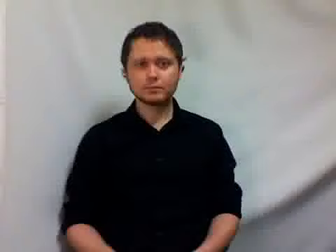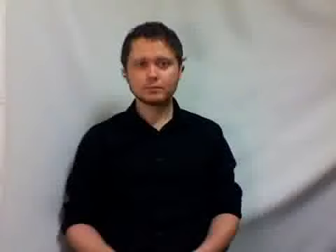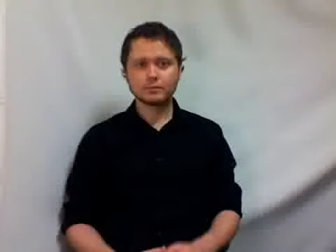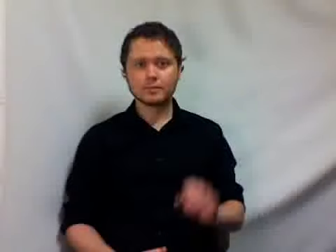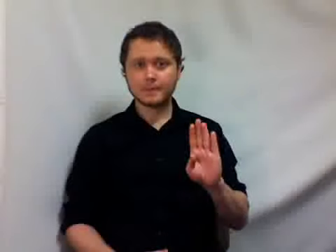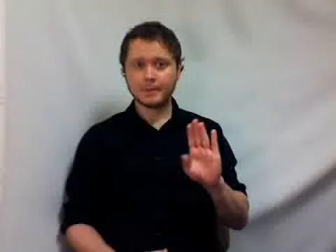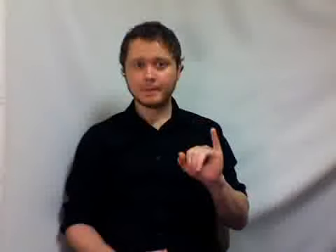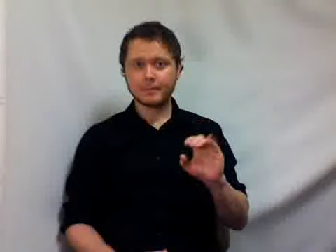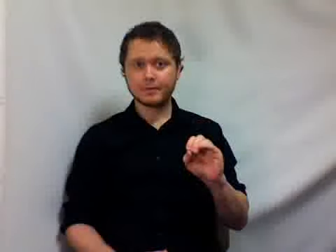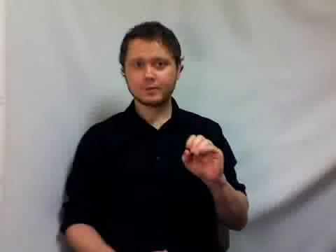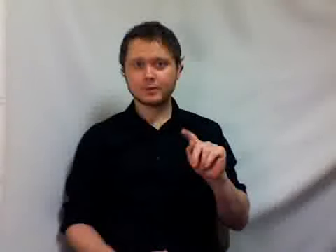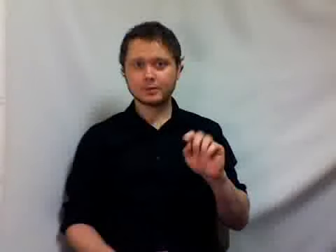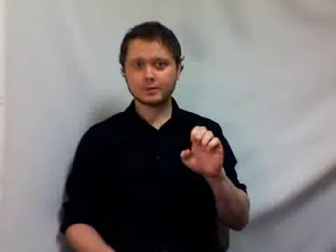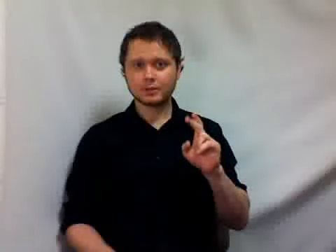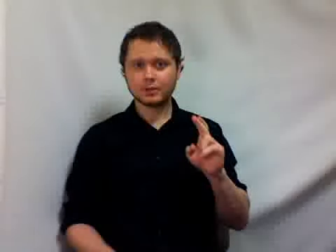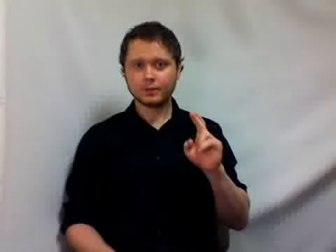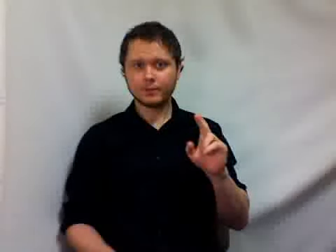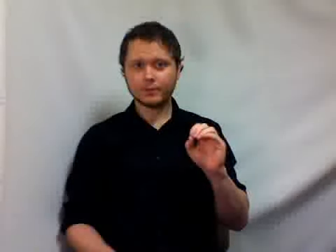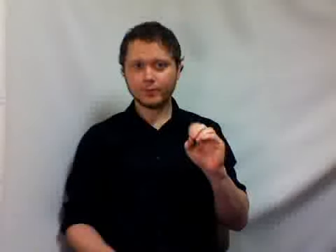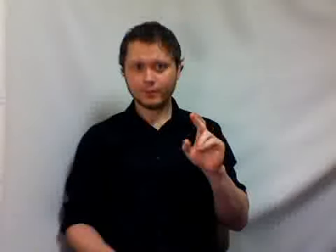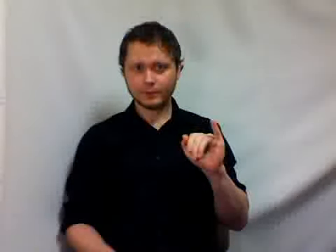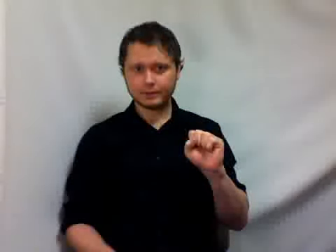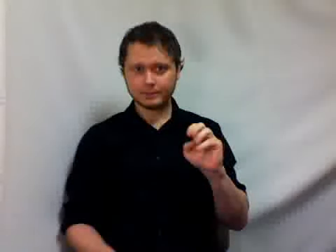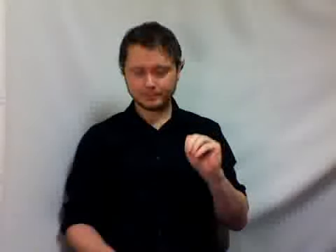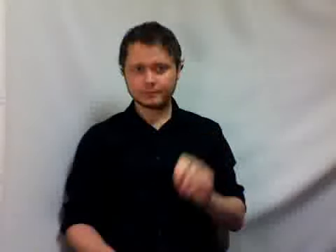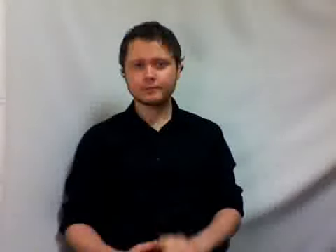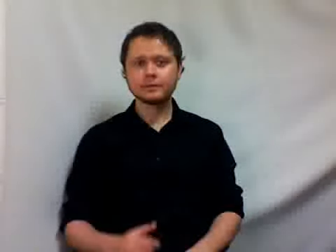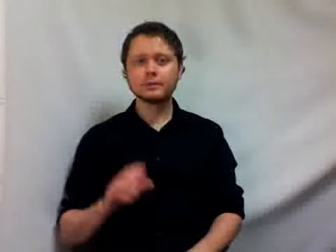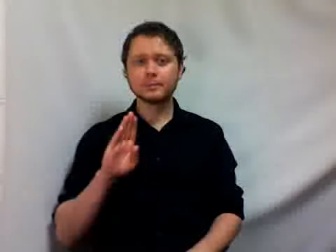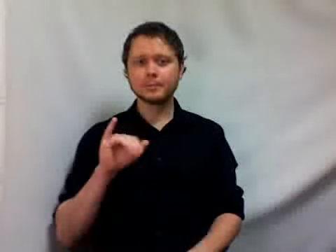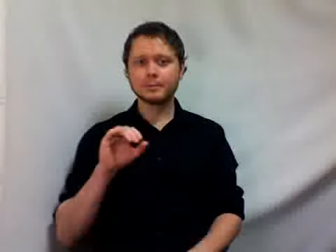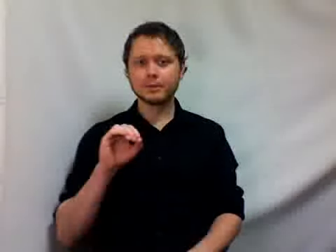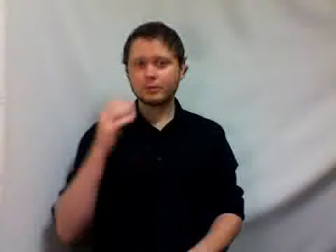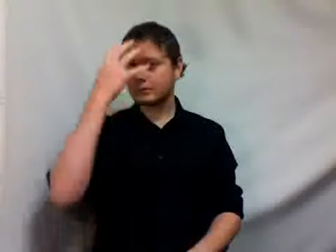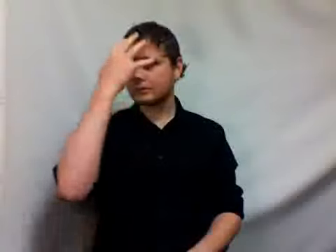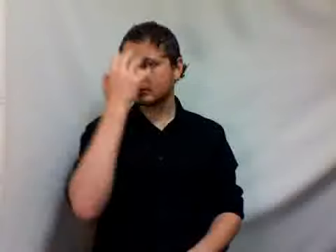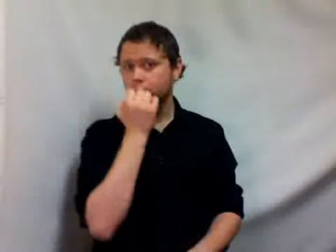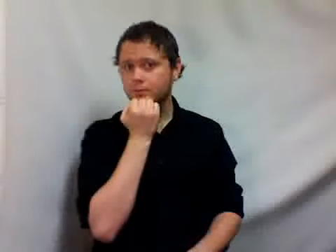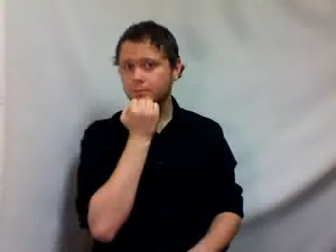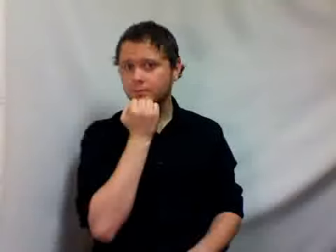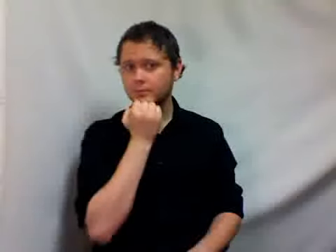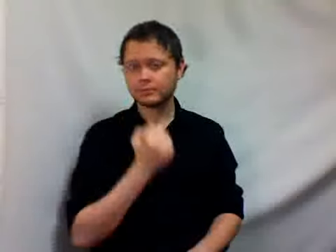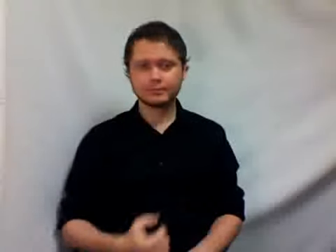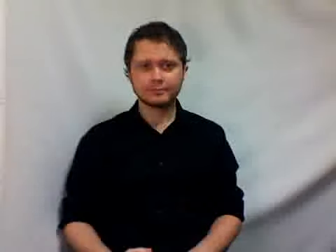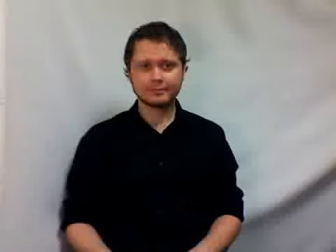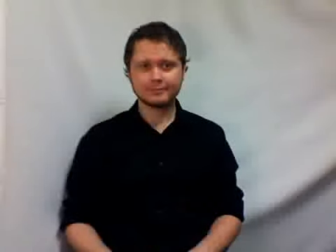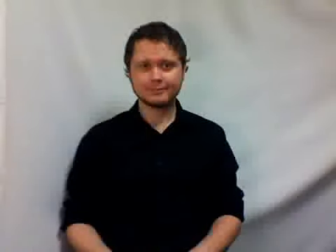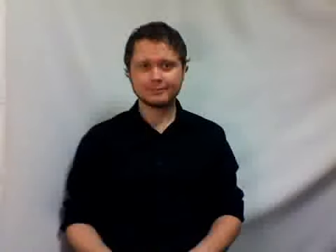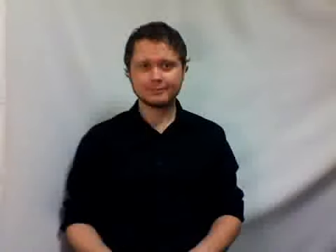bioterrorism